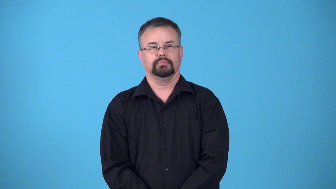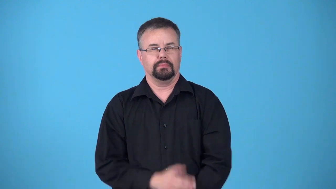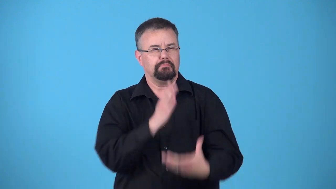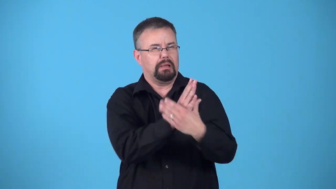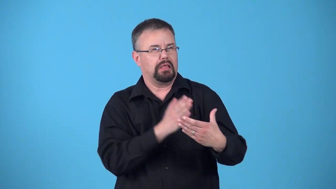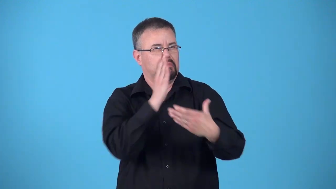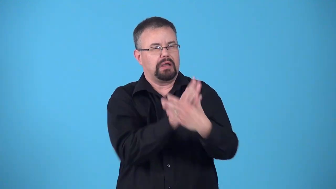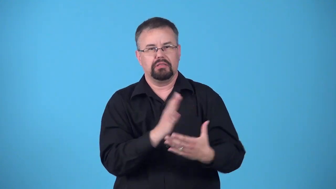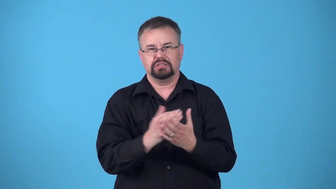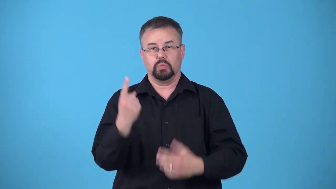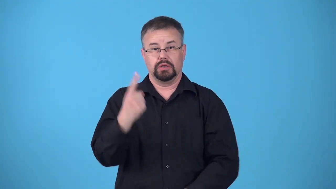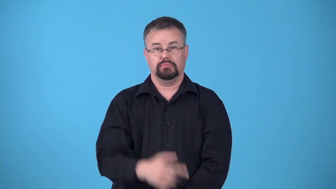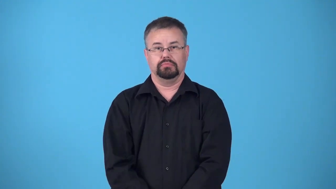bug,pester,hassle